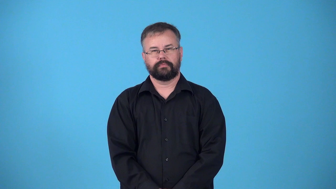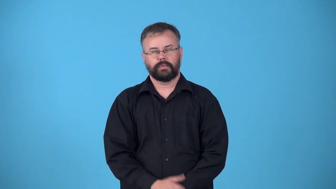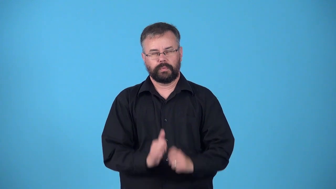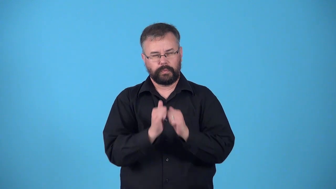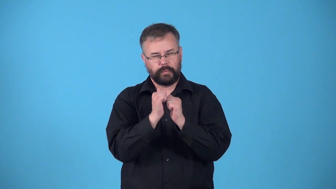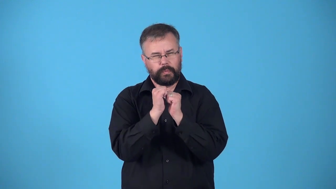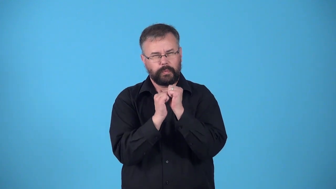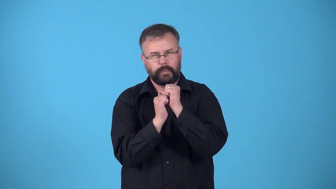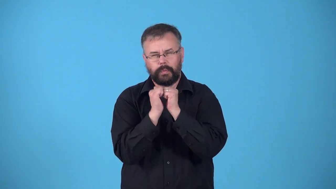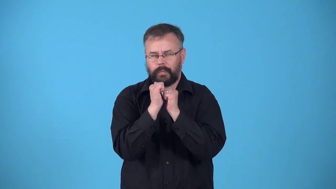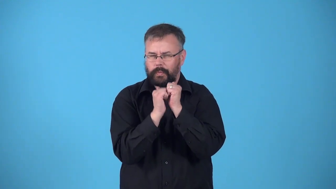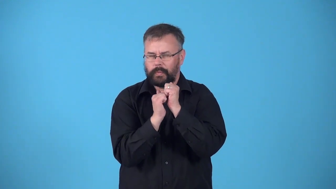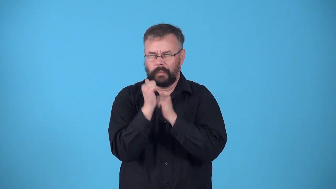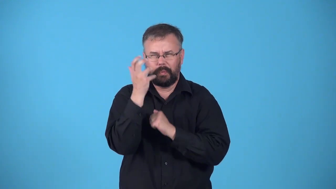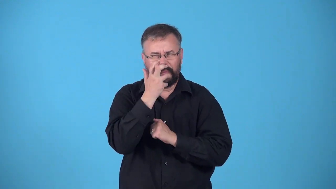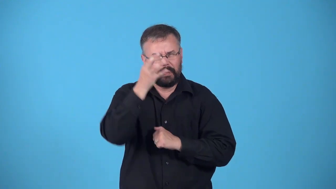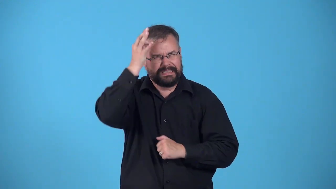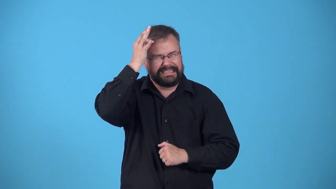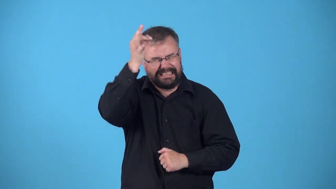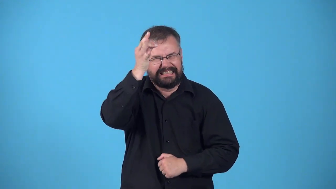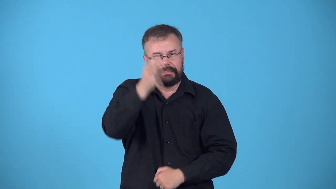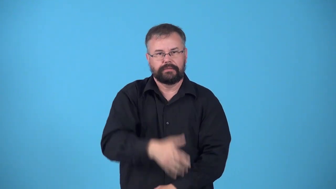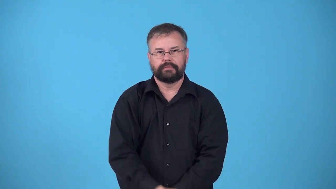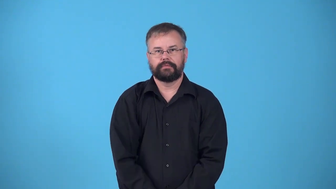neck and neck